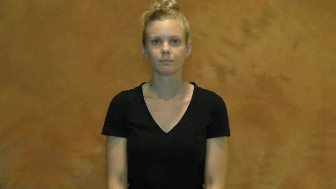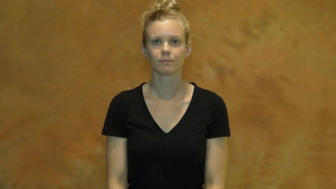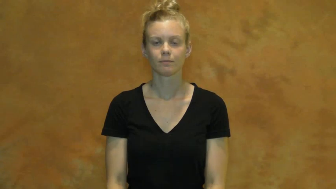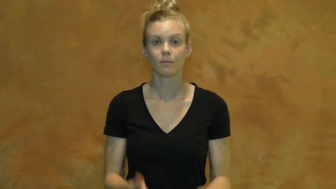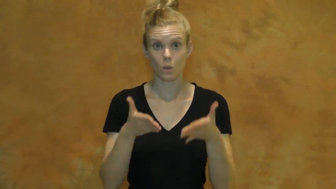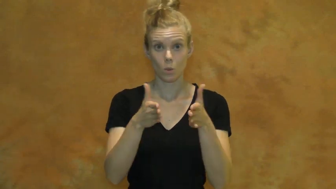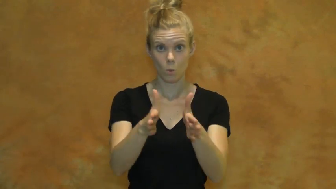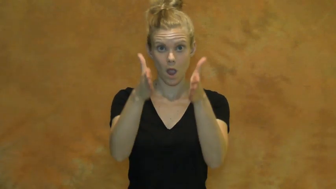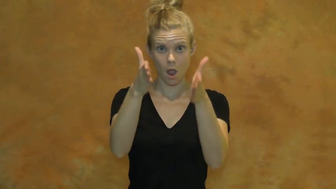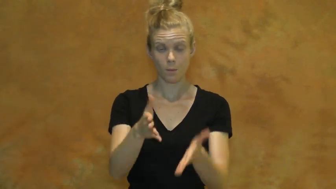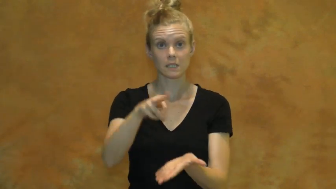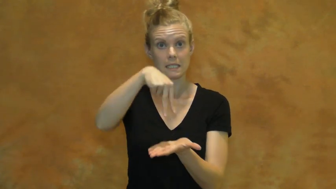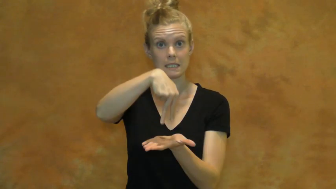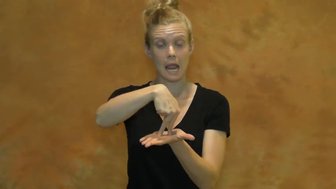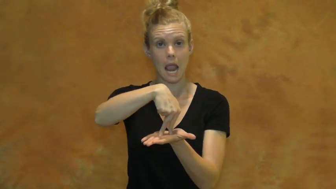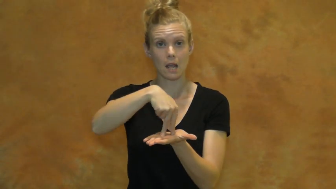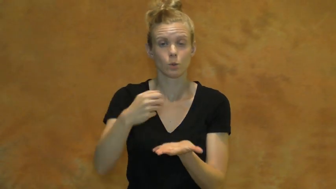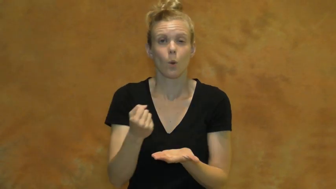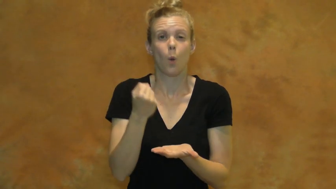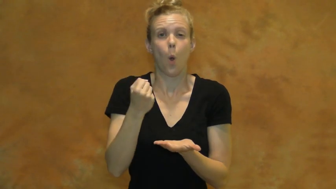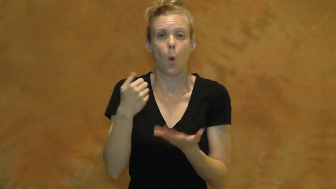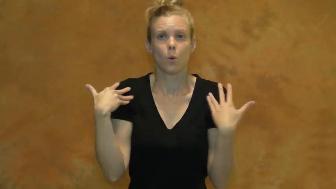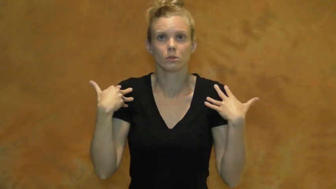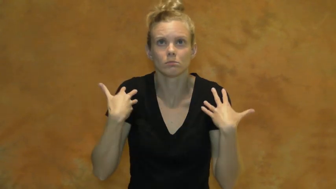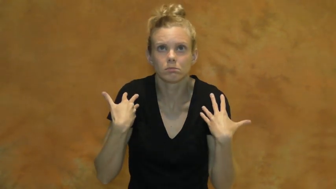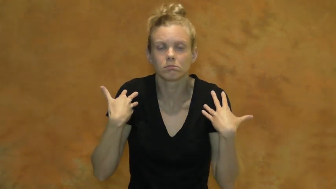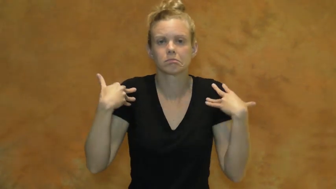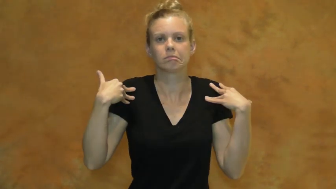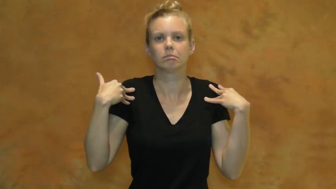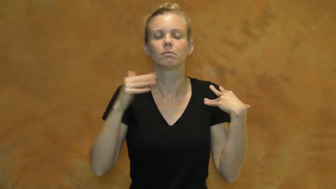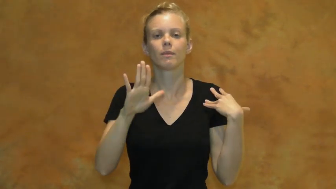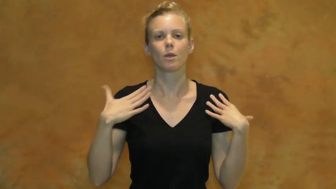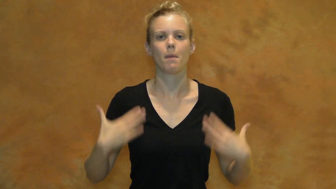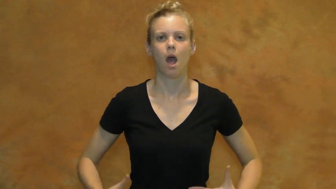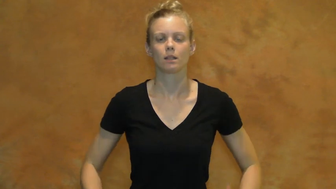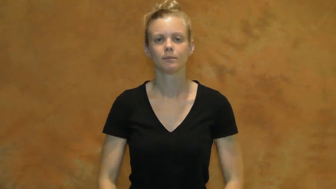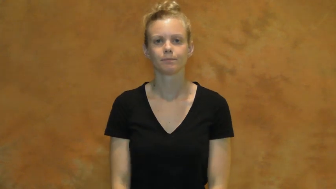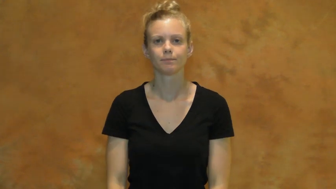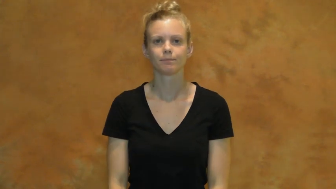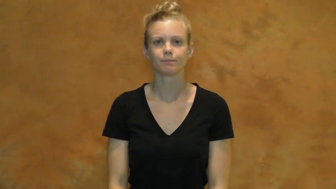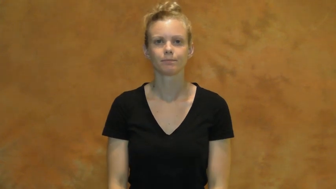posture